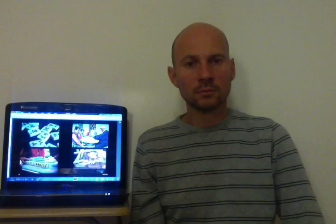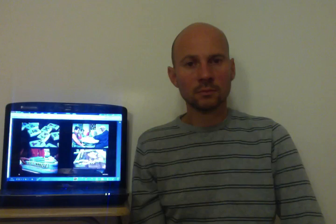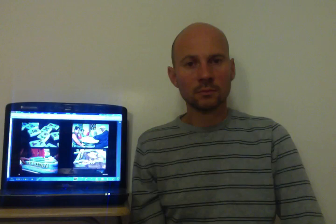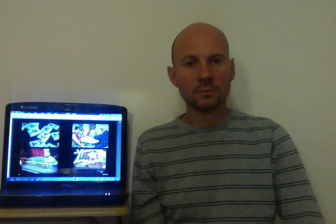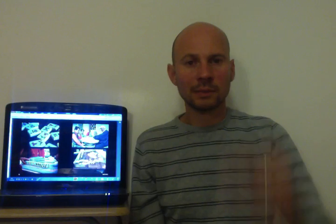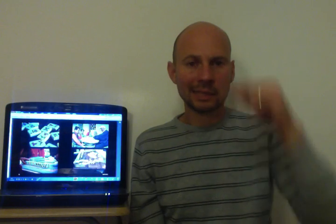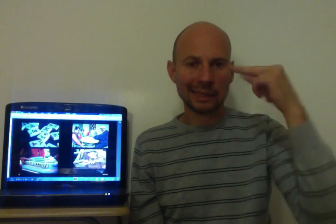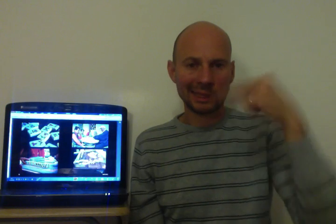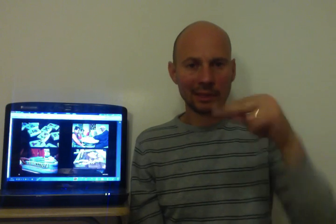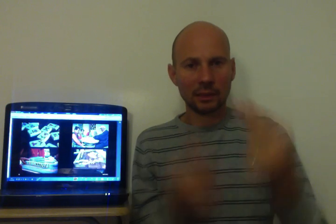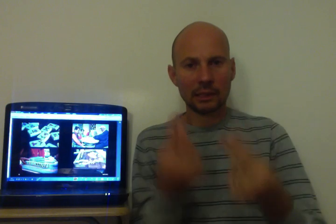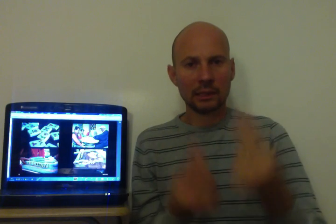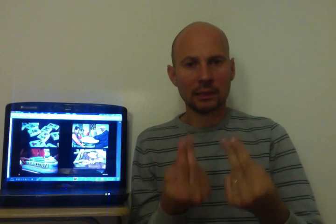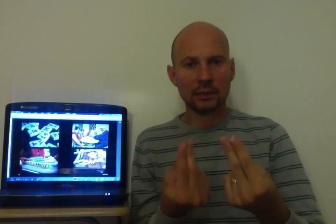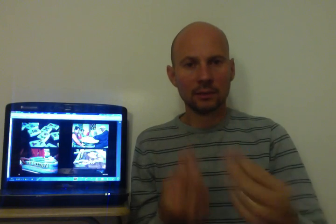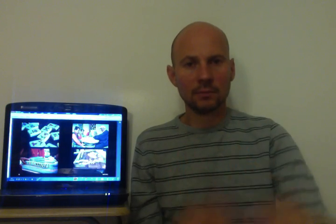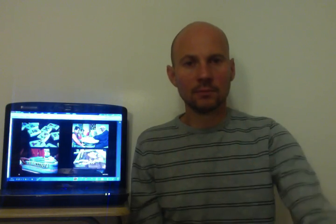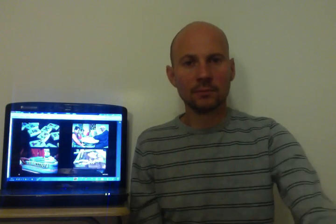mahjong